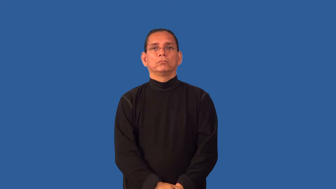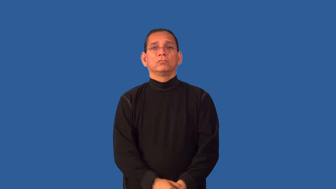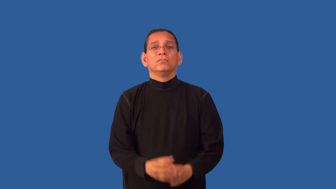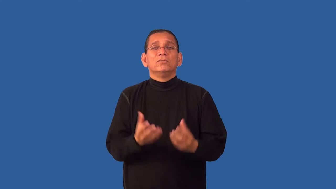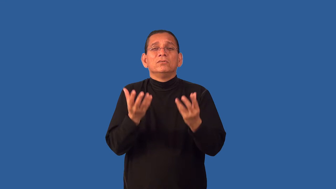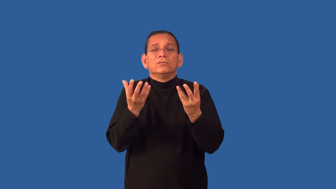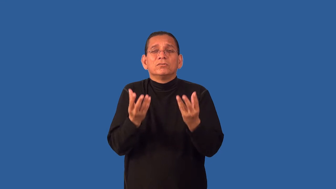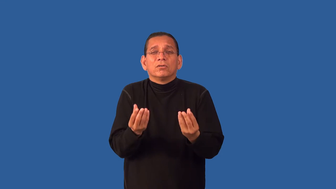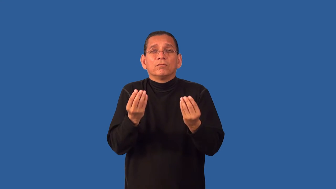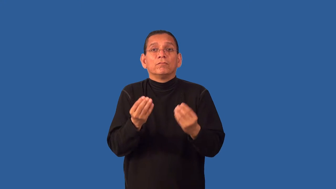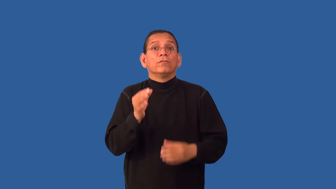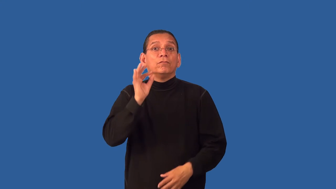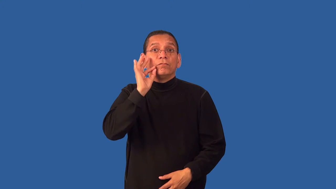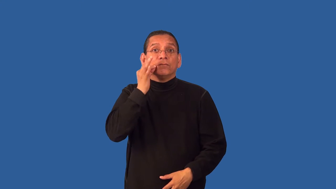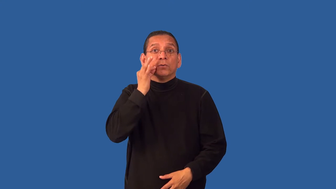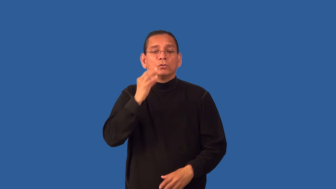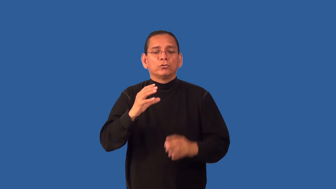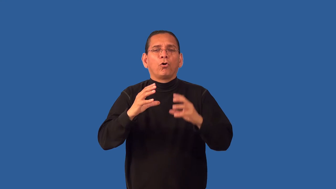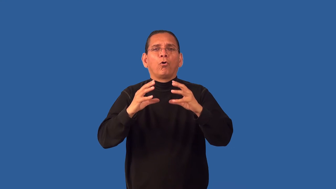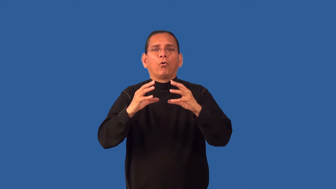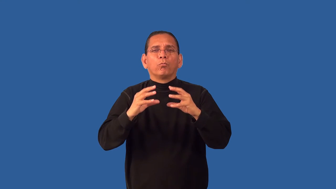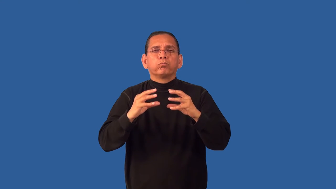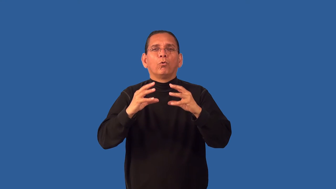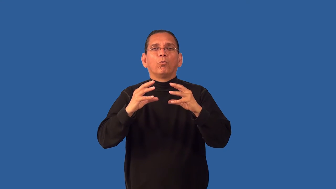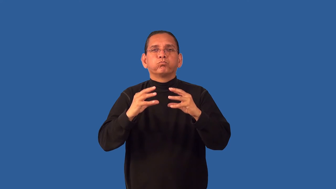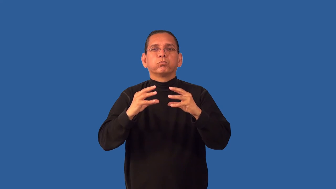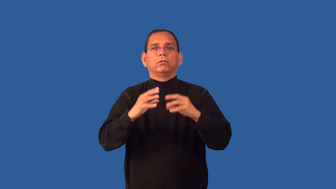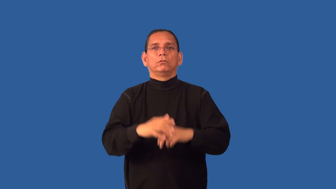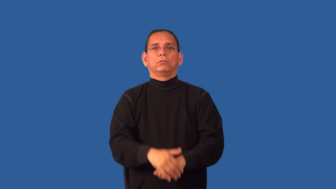fleshy-fruit